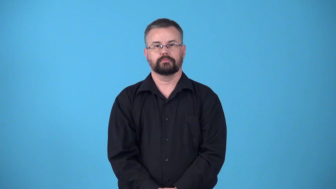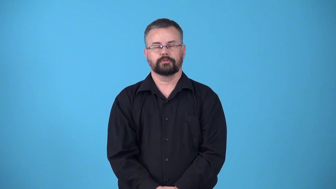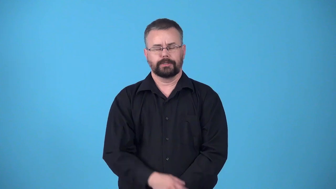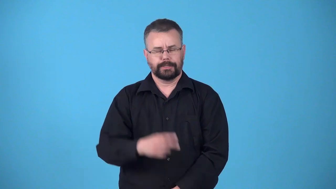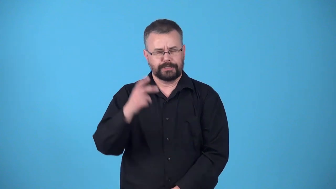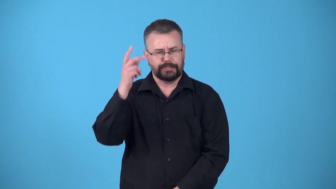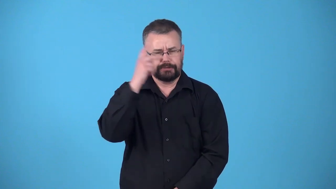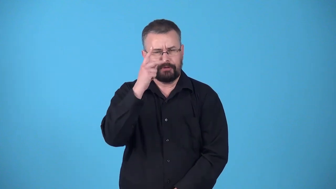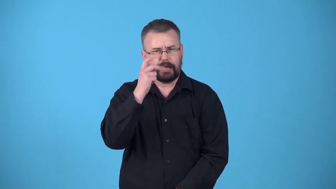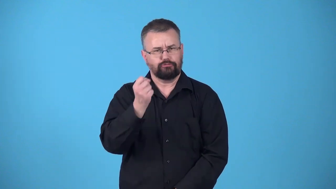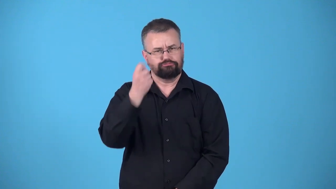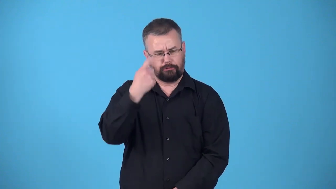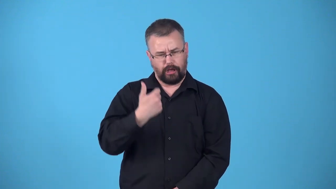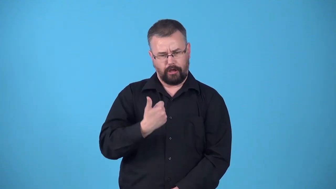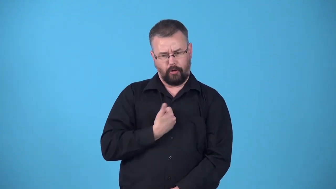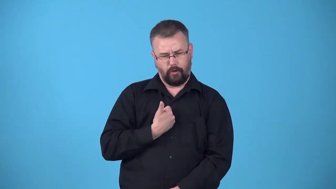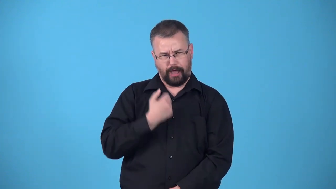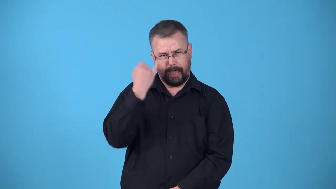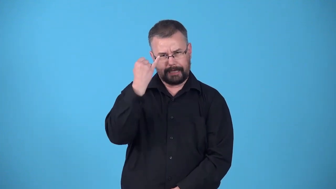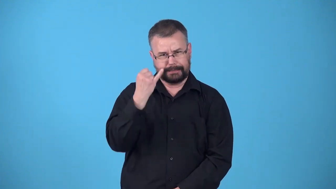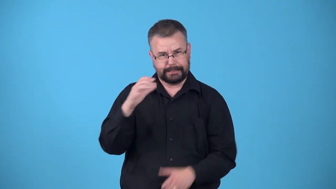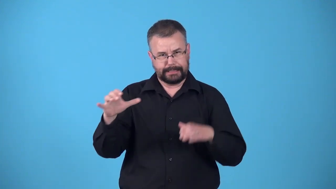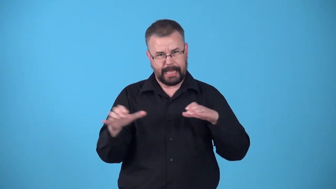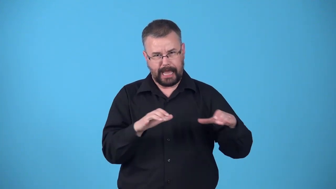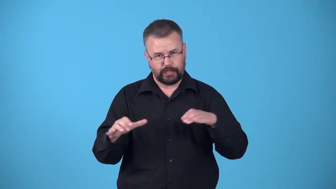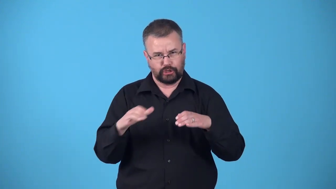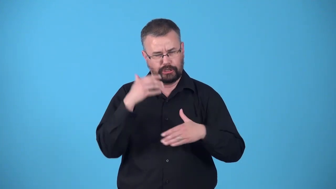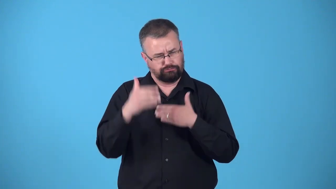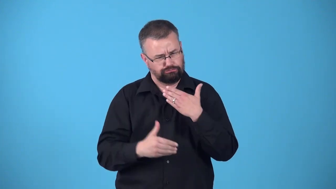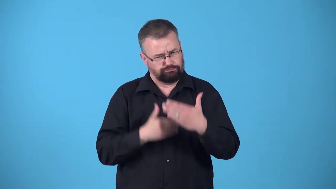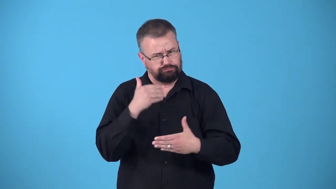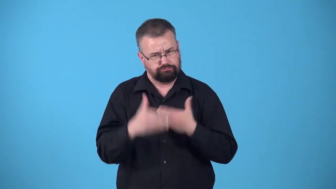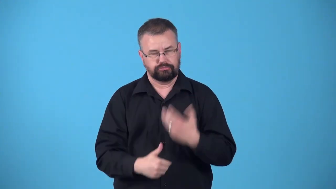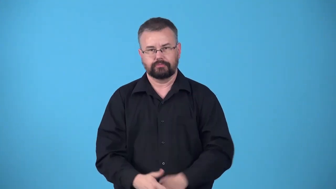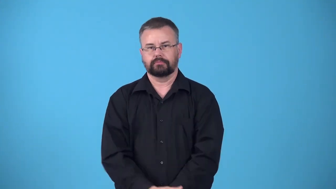have both feet on the ground